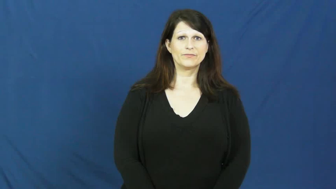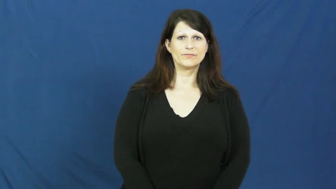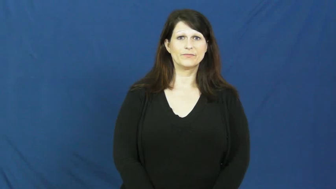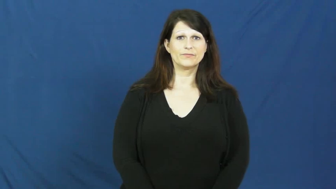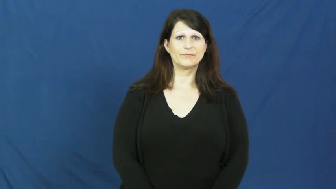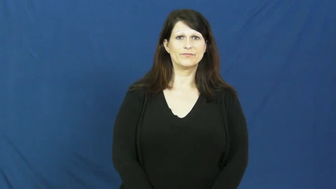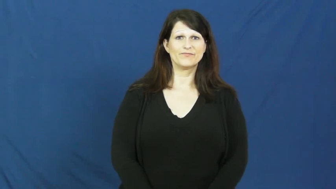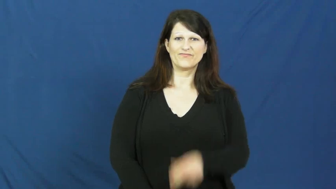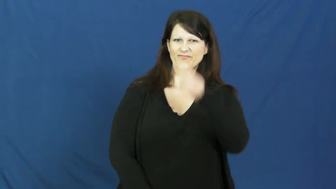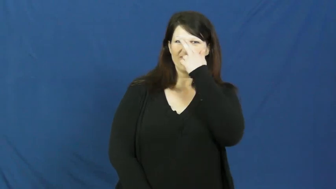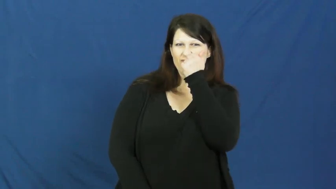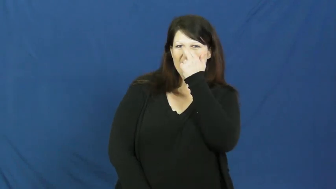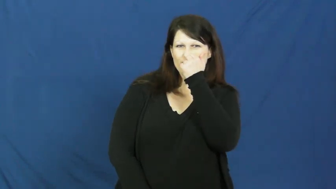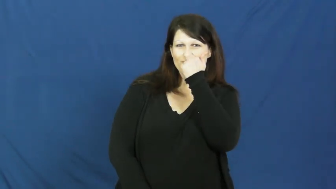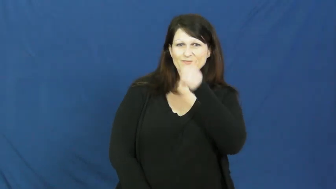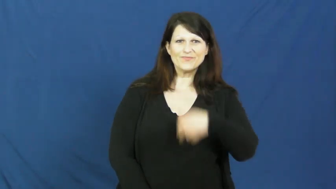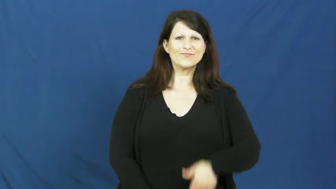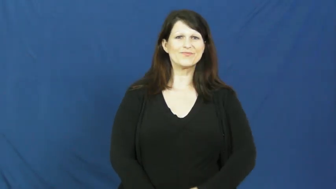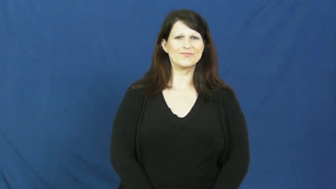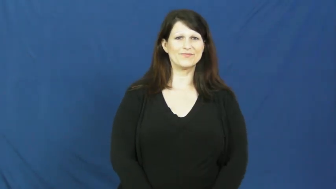comic